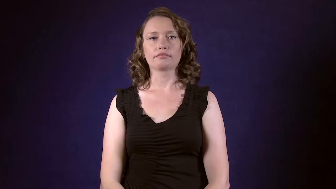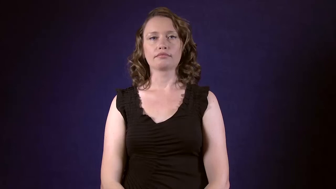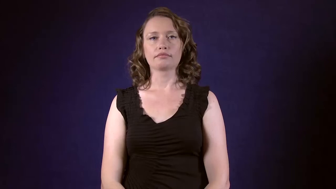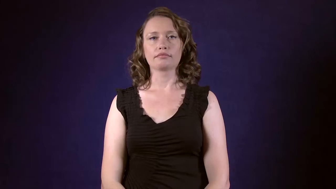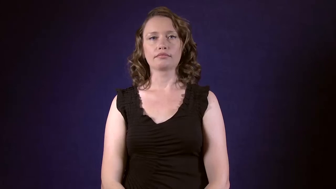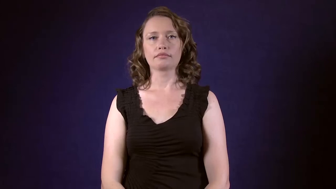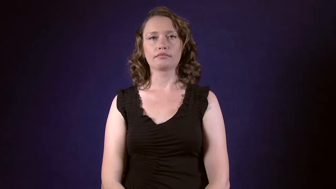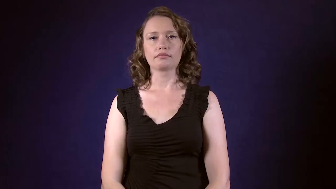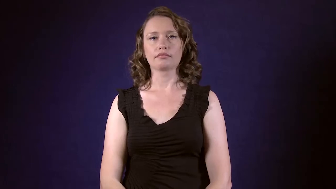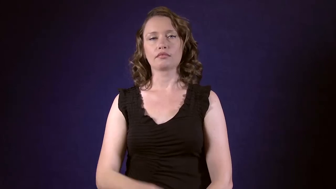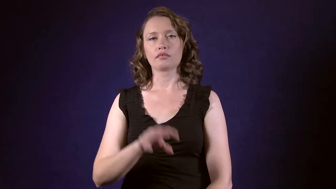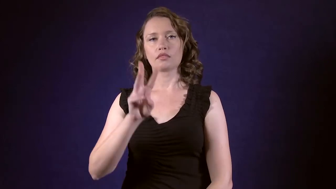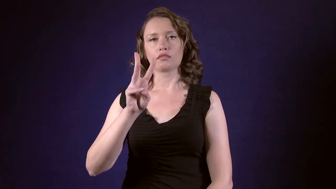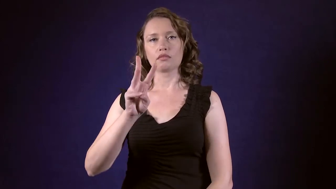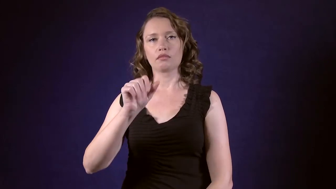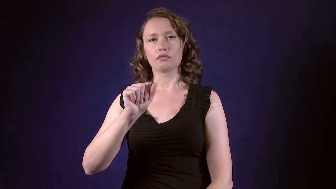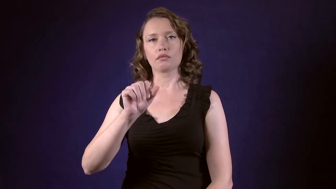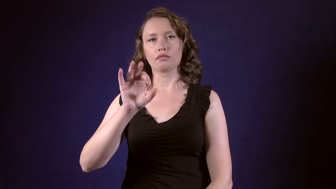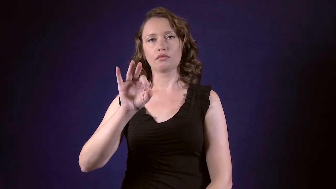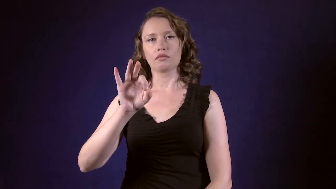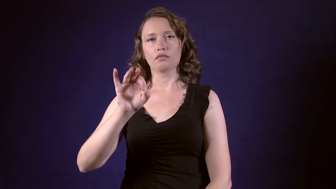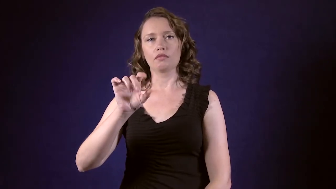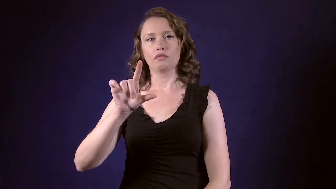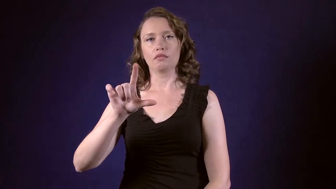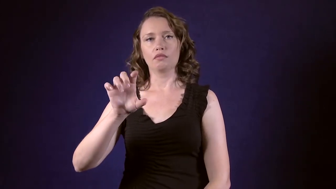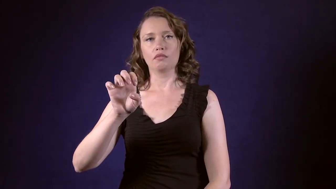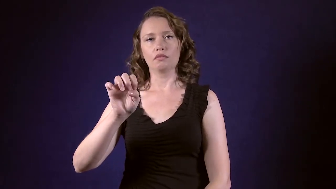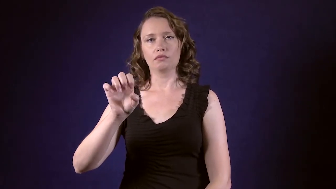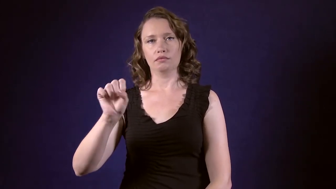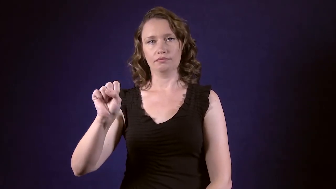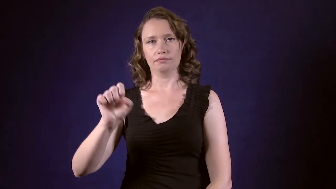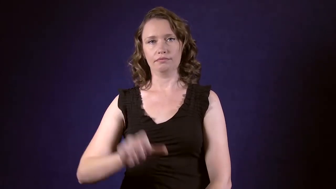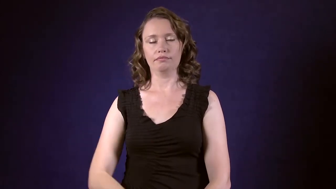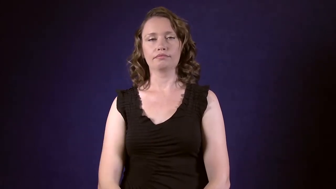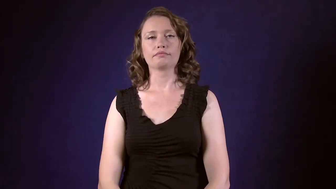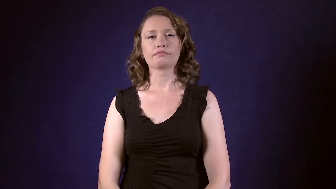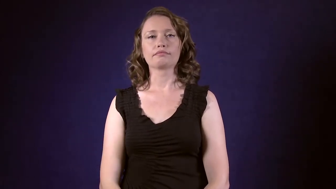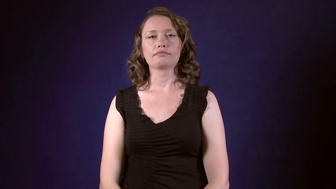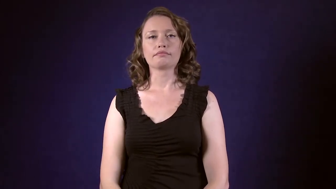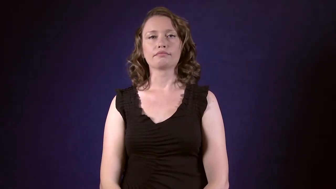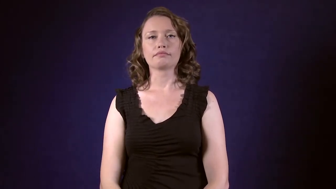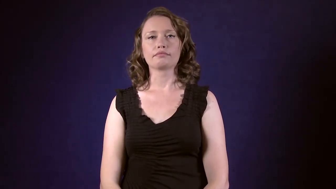Waffles